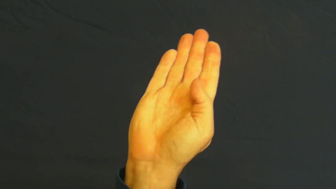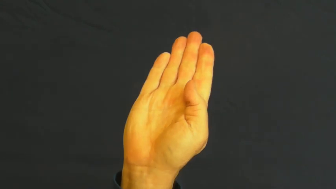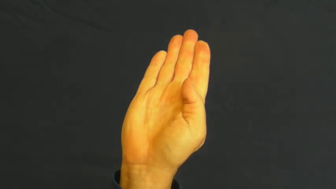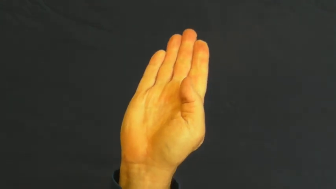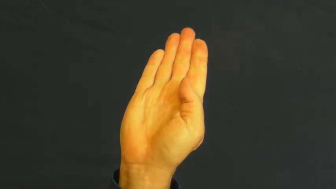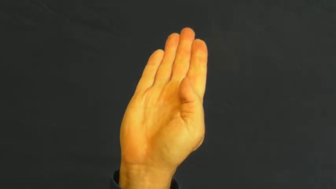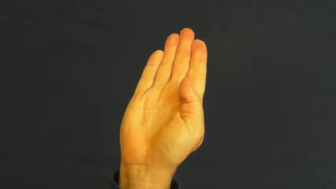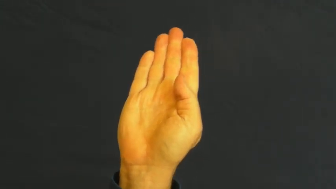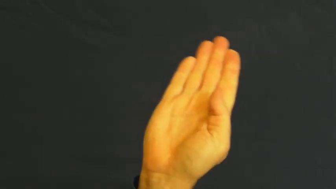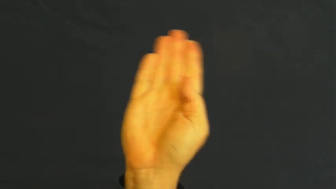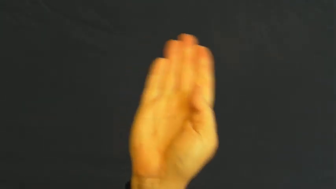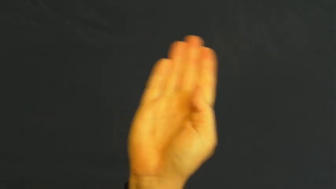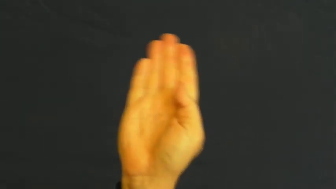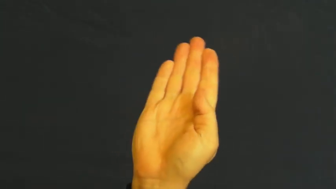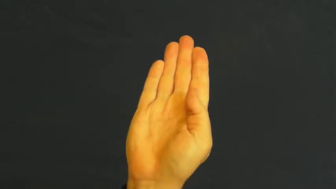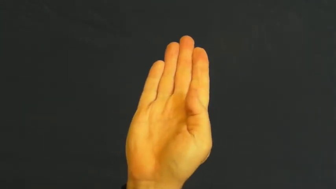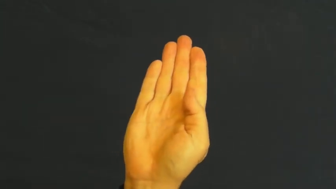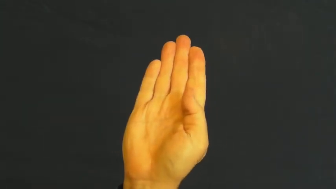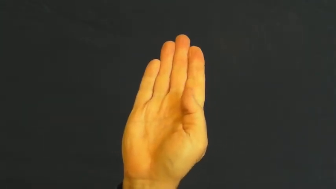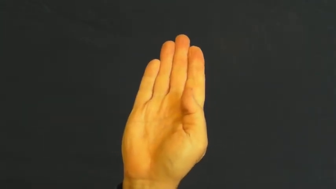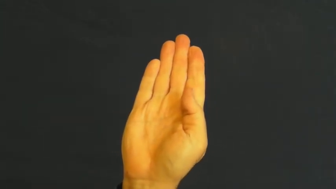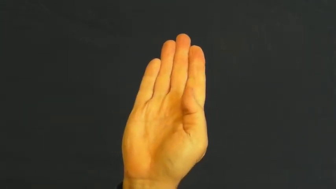Bangor,ME,PA,Bellingham,WA,Biloxi,MS,Boise,ID,Boulder,CO,Brockton,MA,Brooklyn,NY